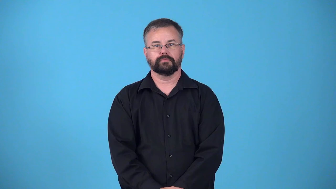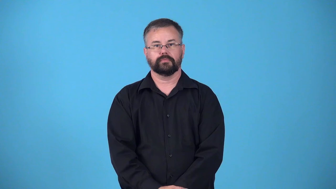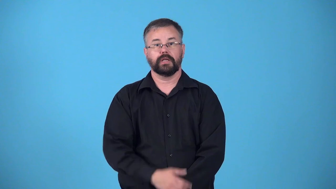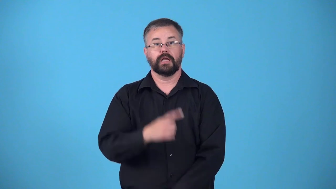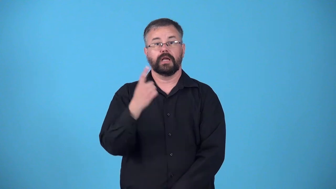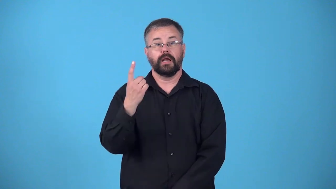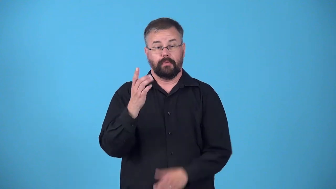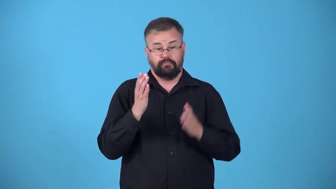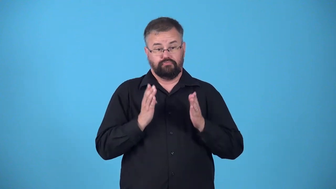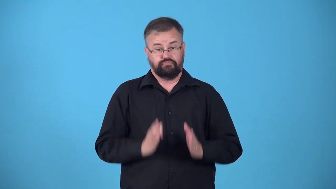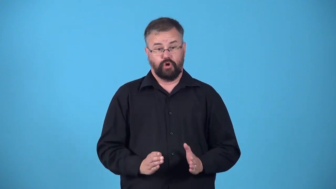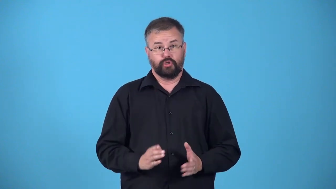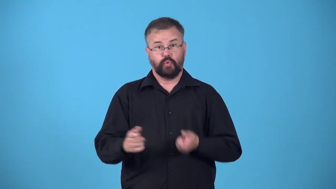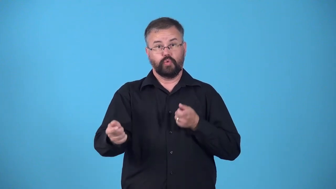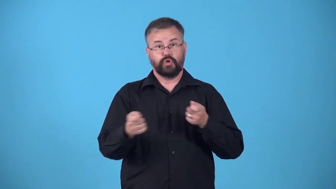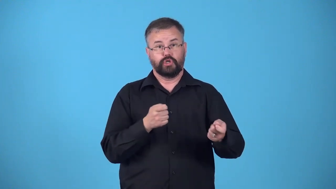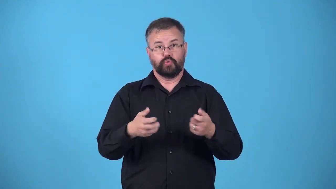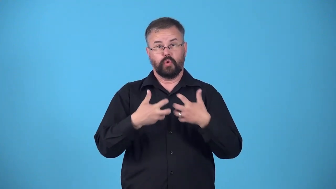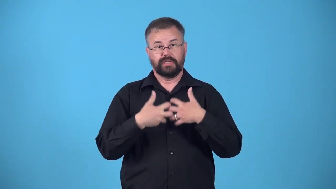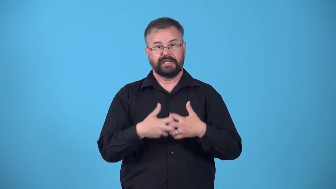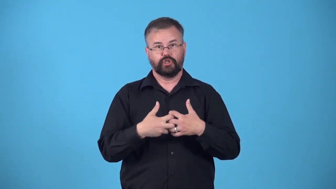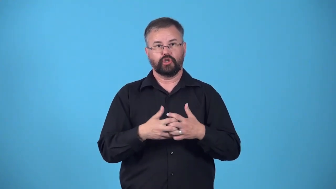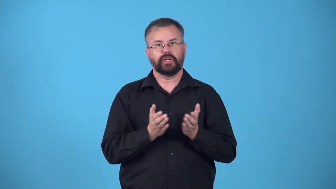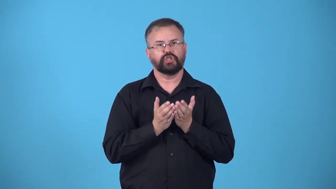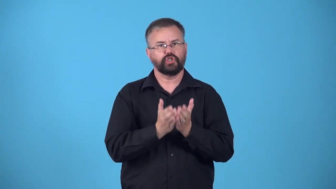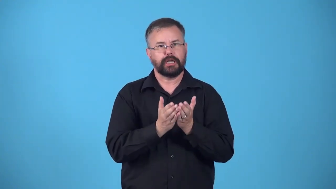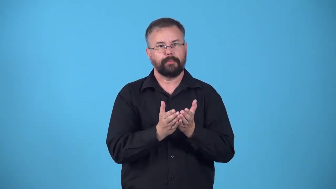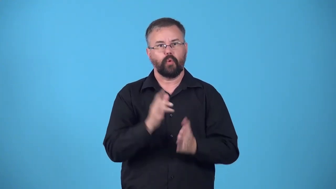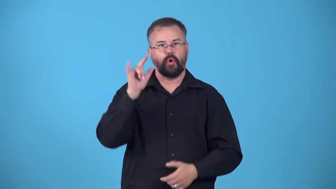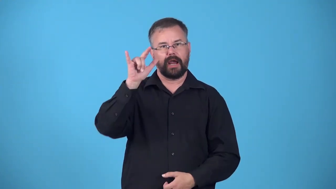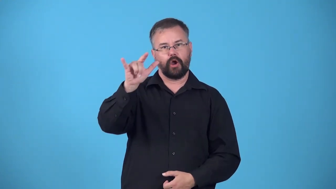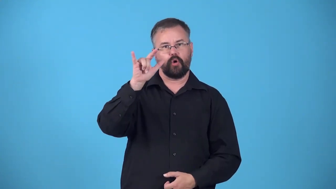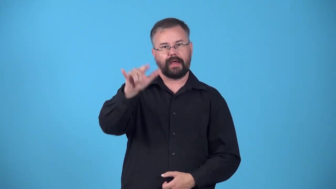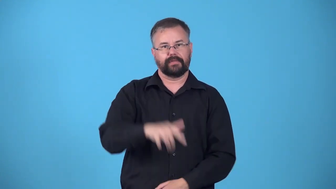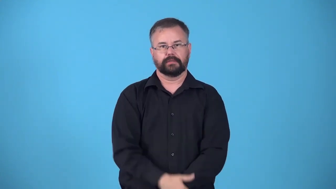engineer